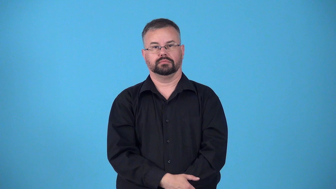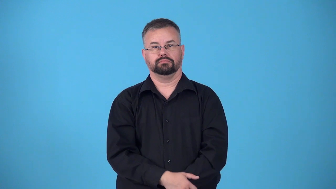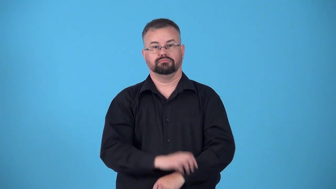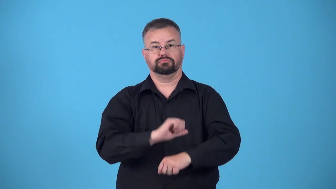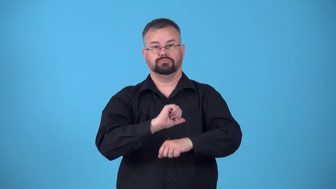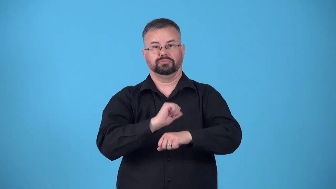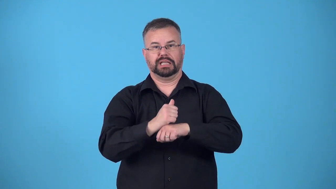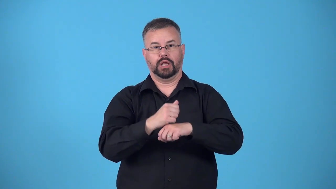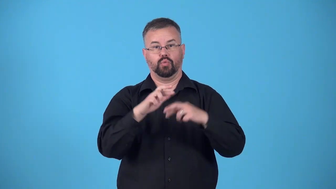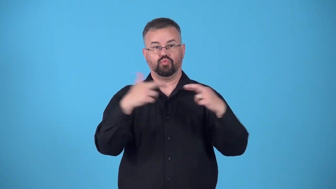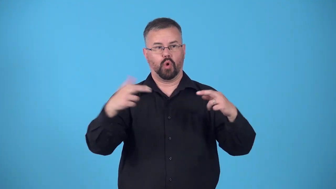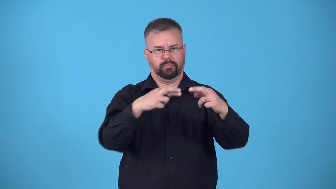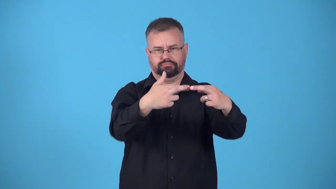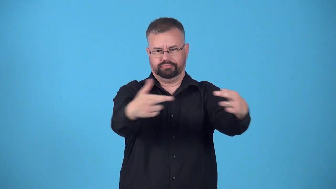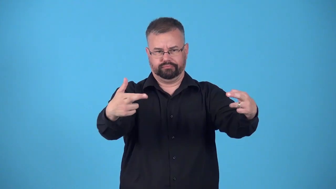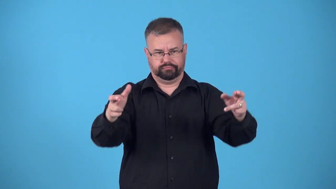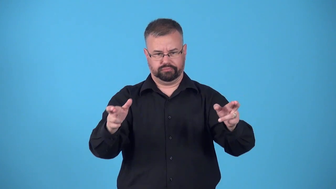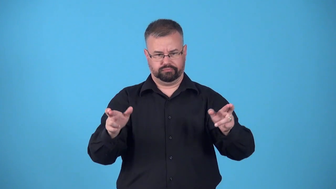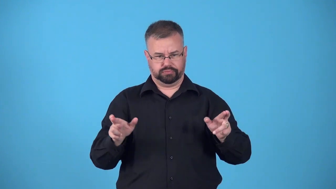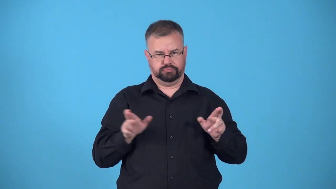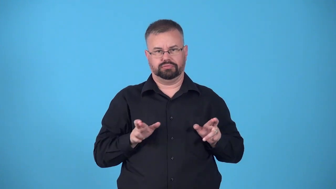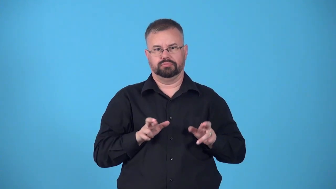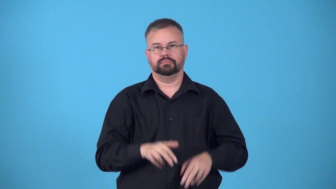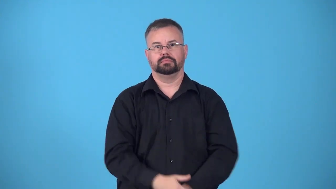rope off,cordon off